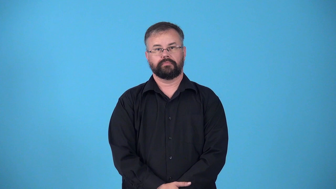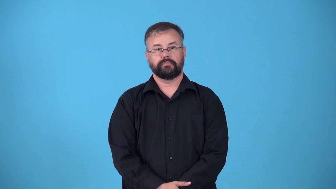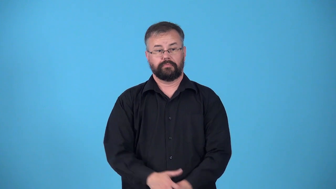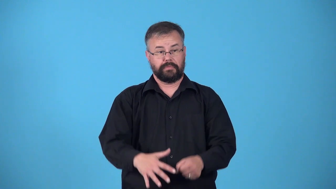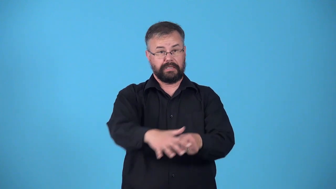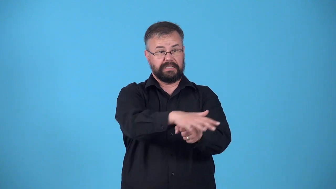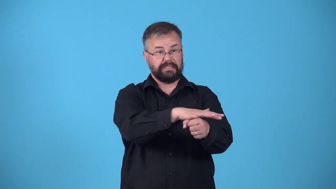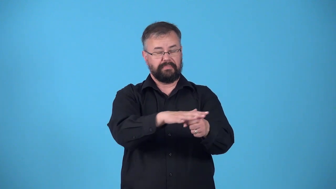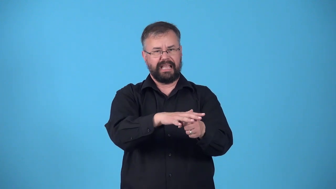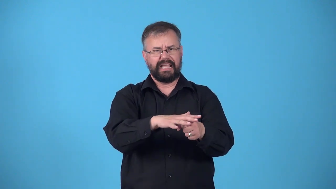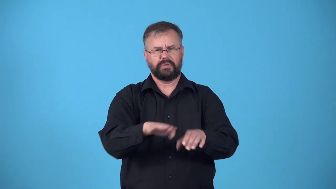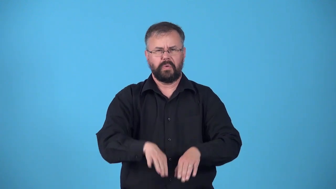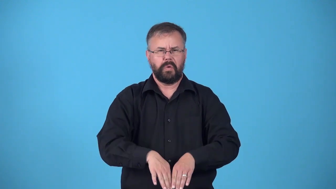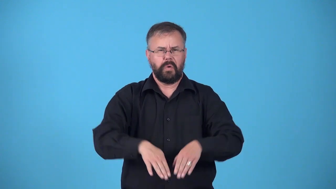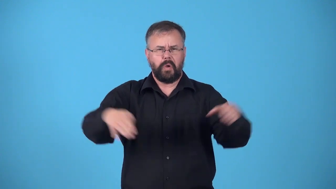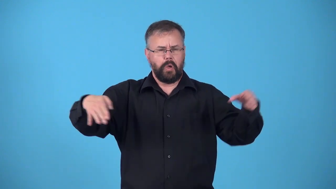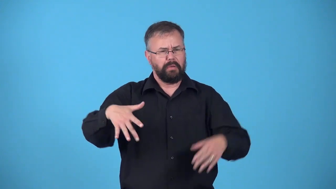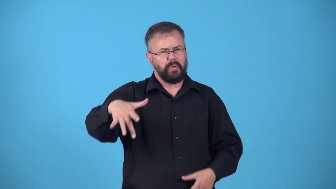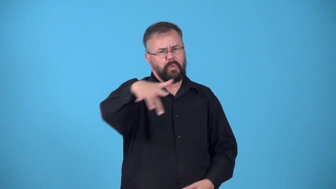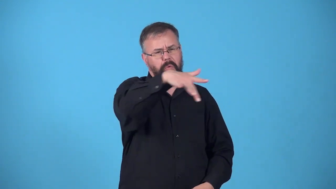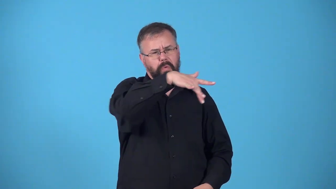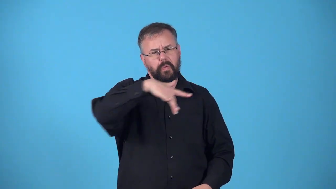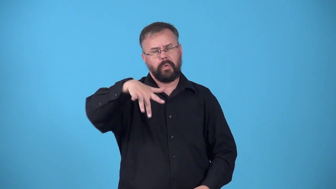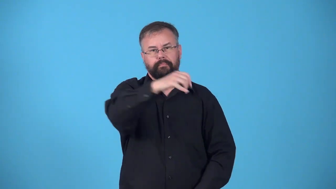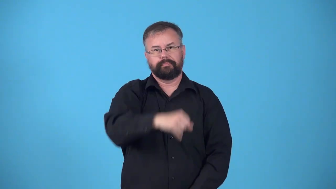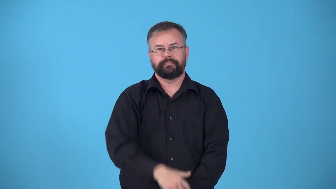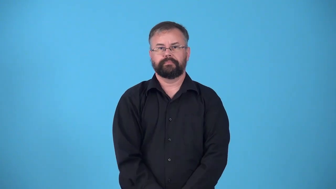open space